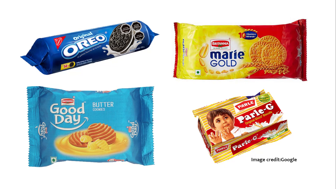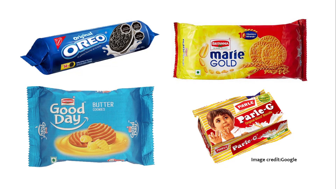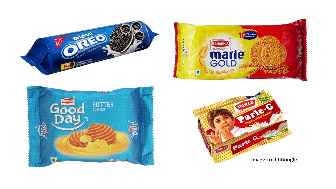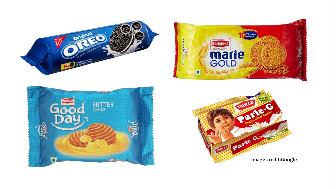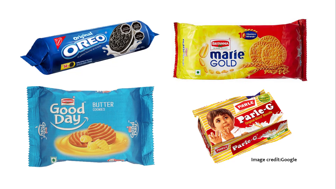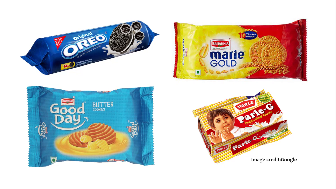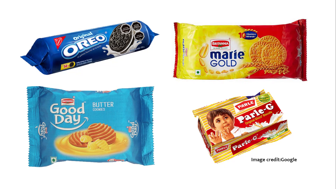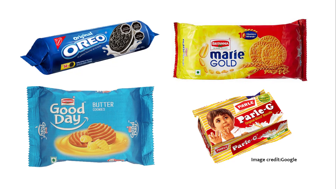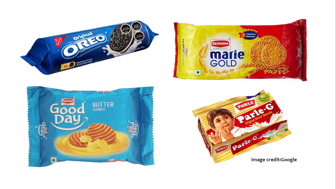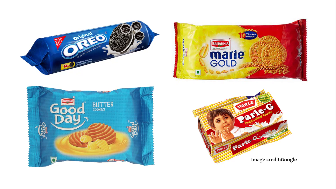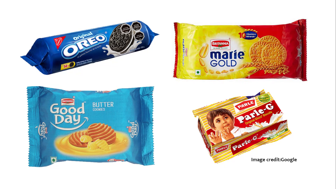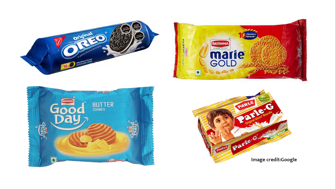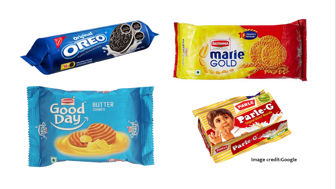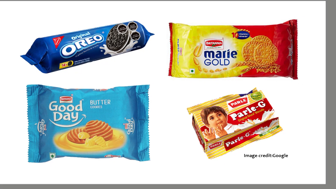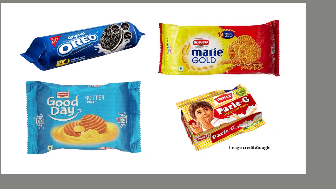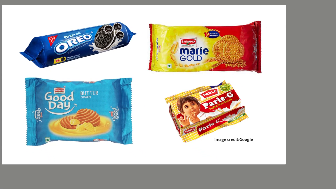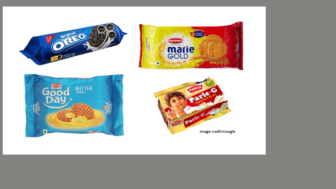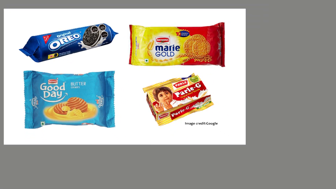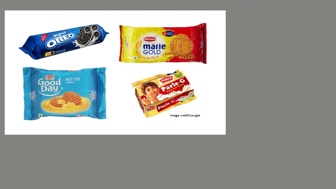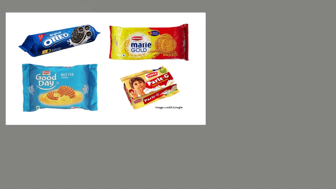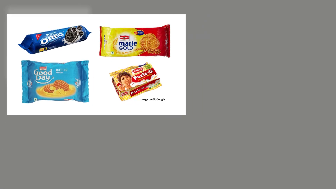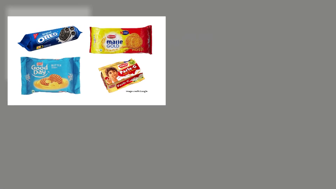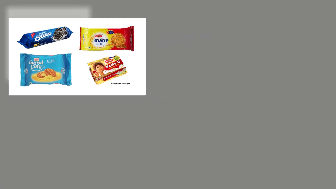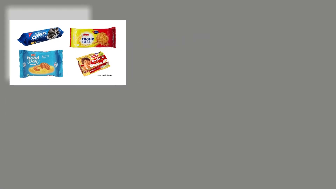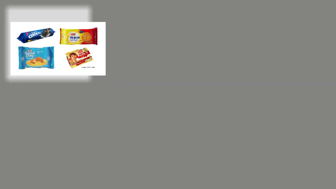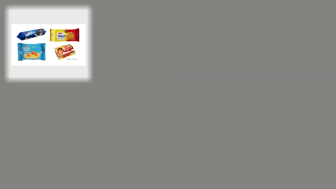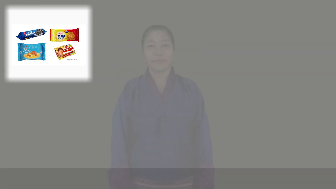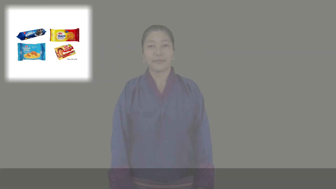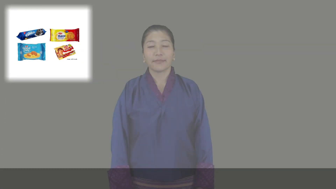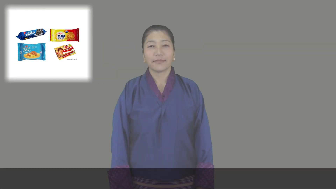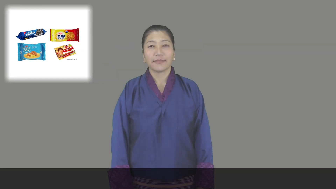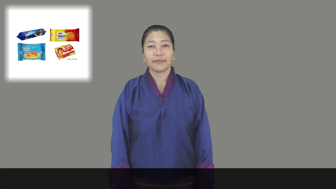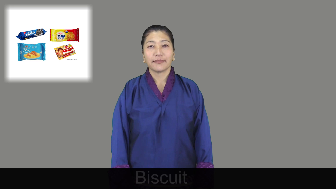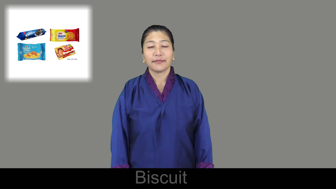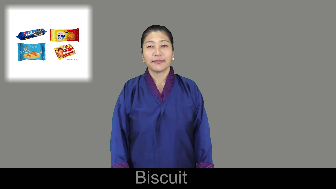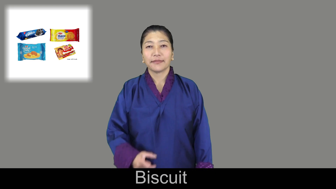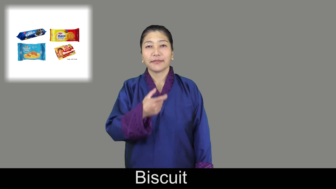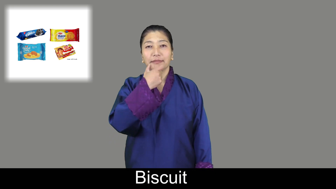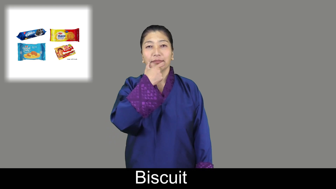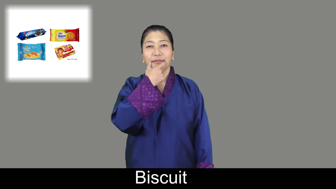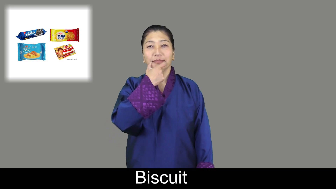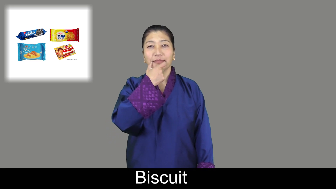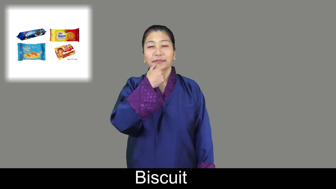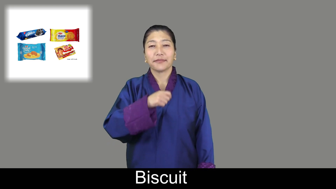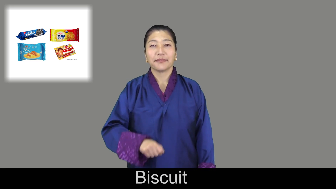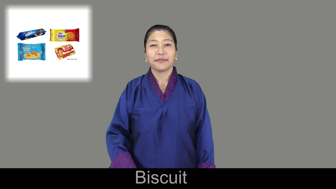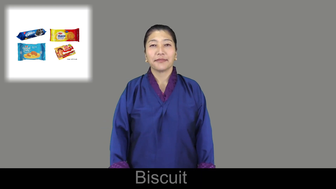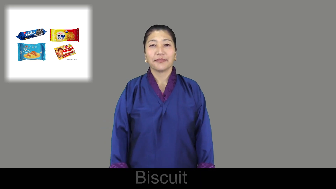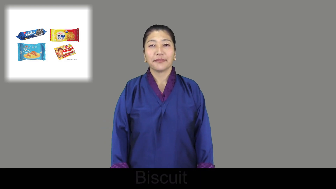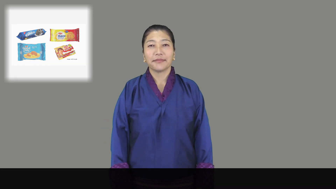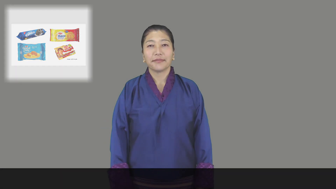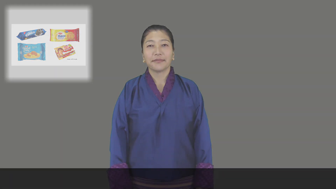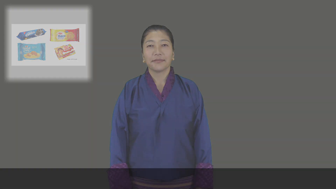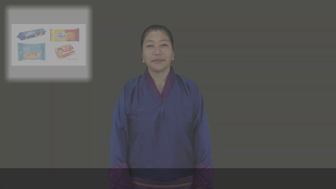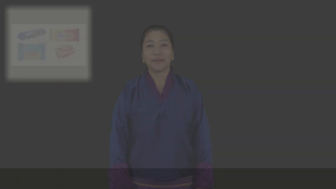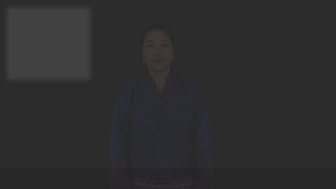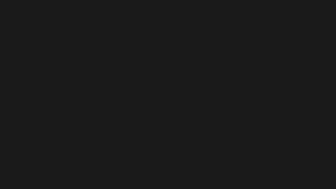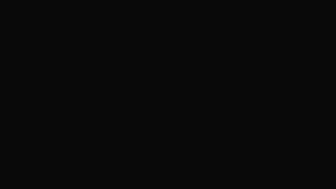Biscuit